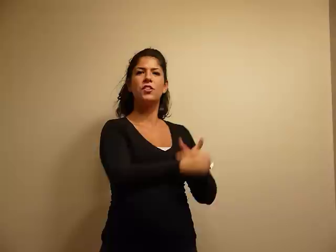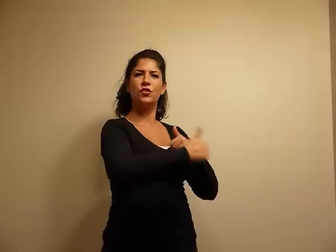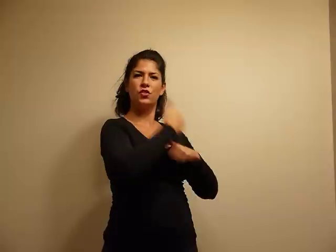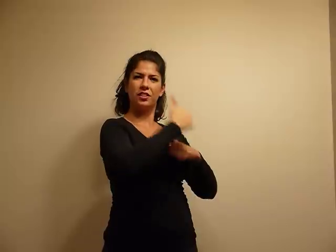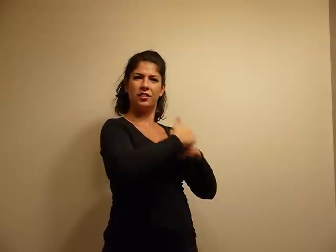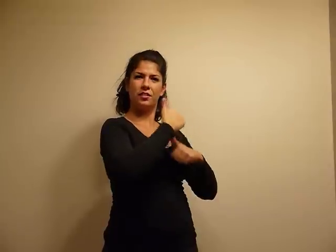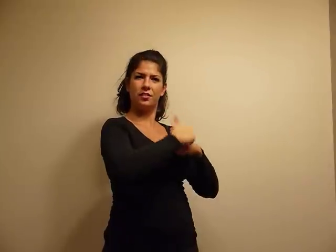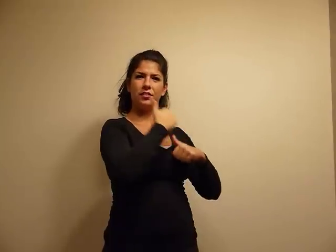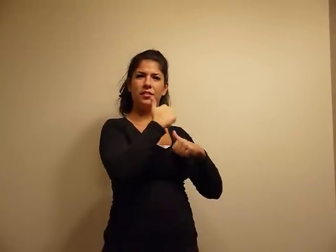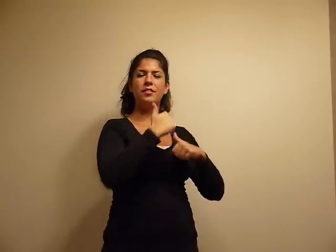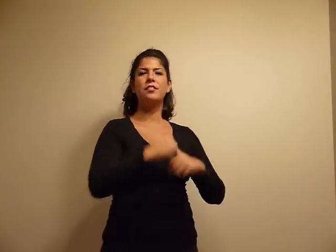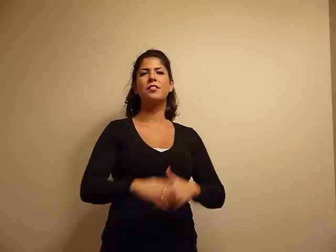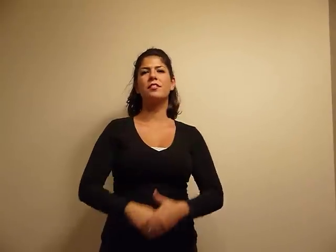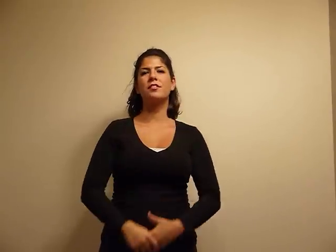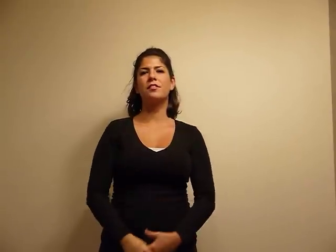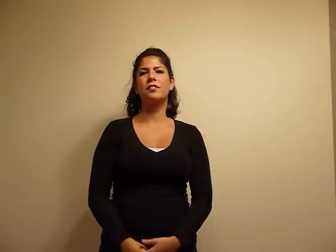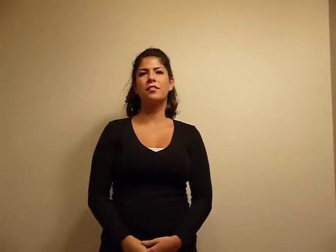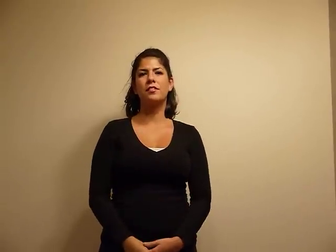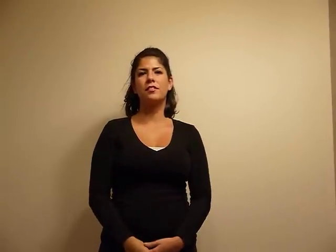Danger